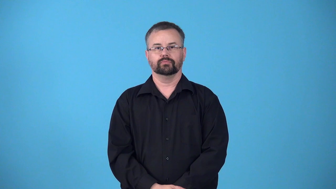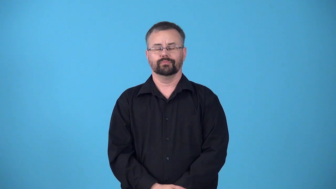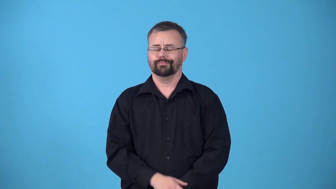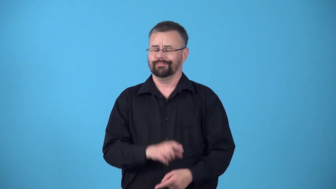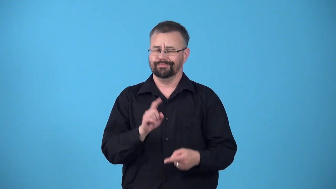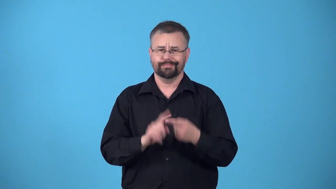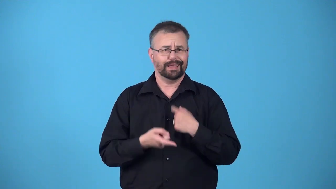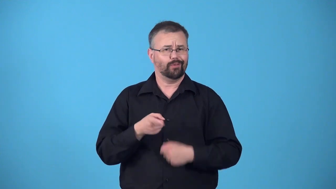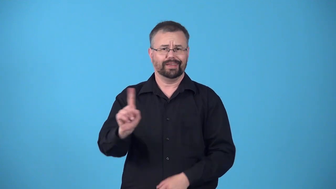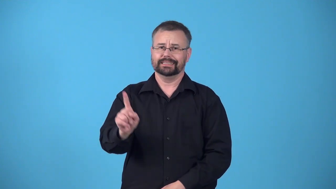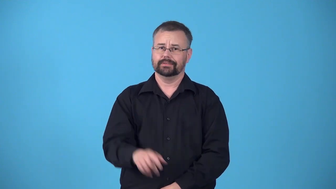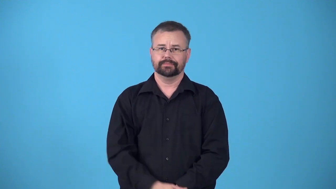offenseless